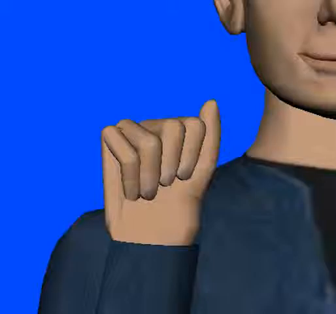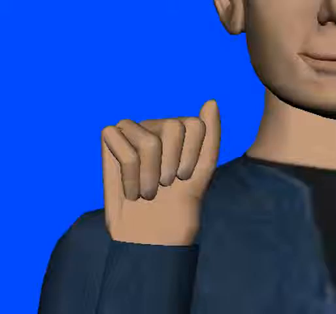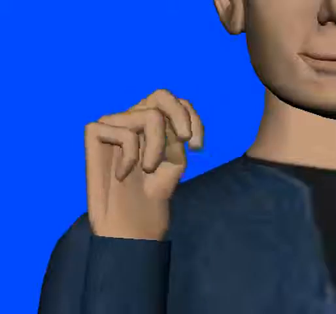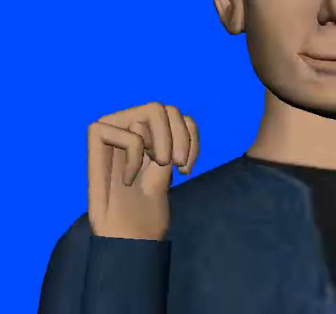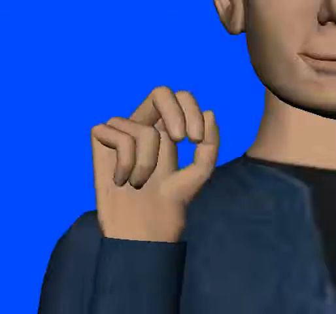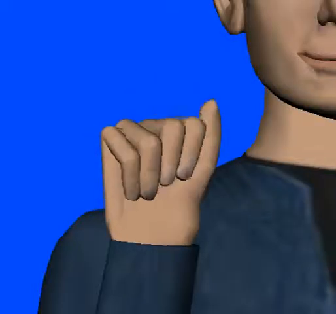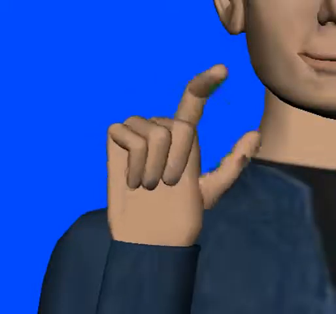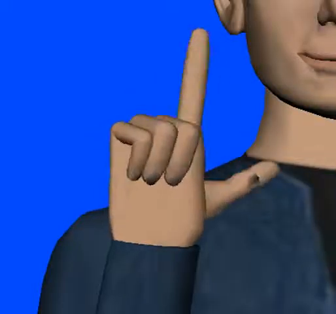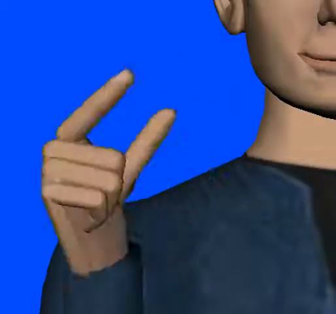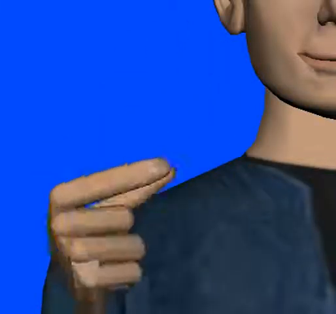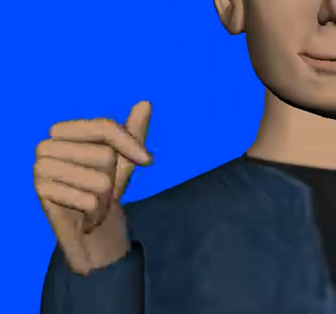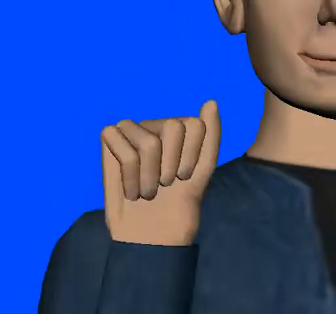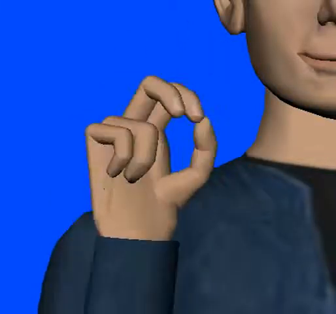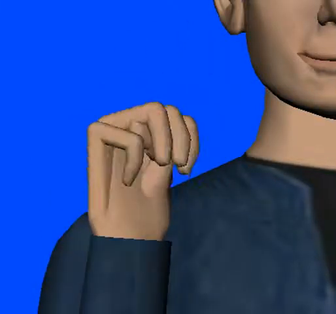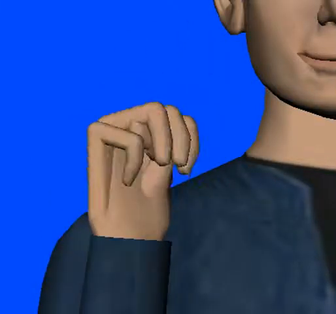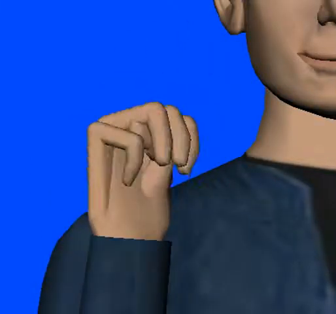amalgam